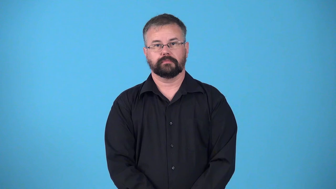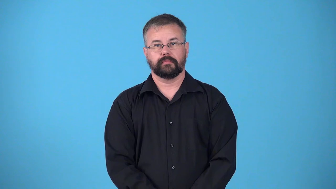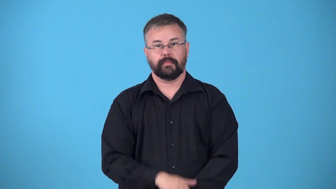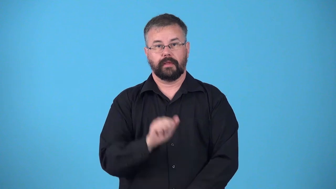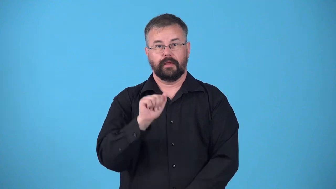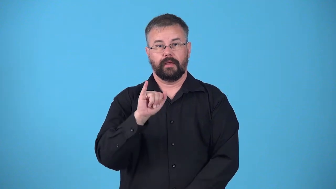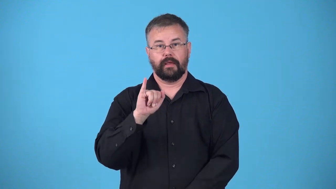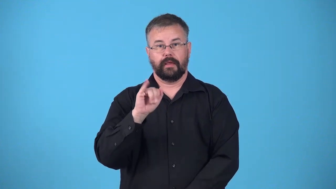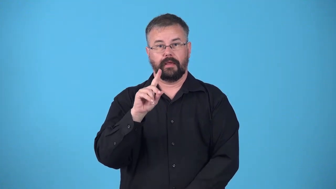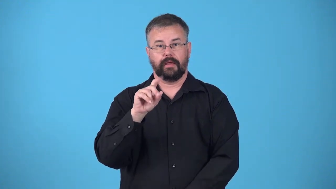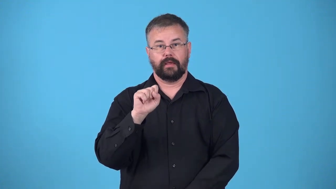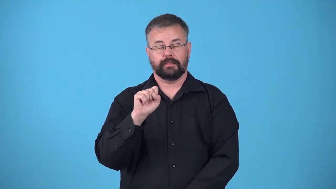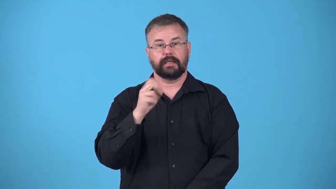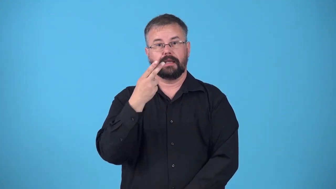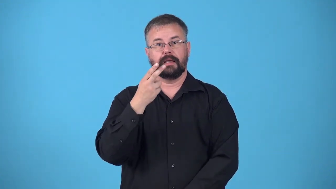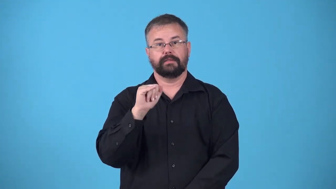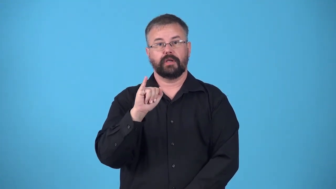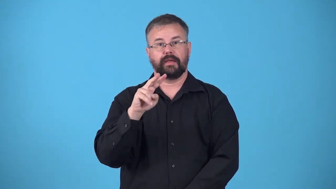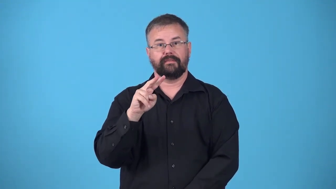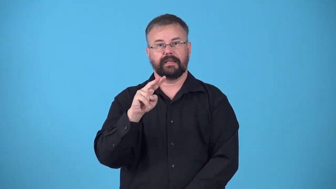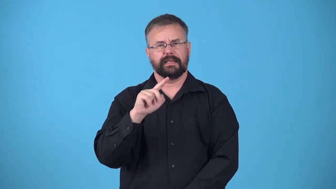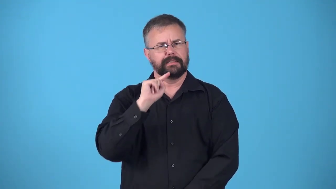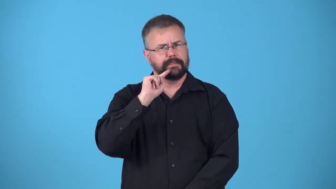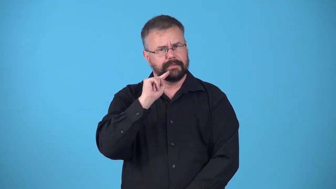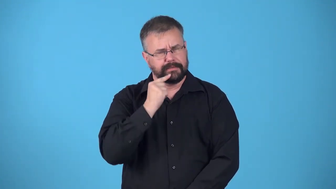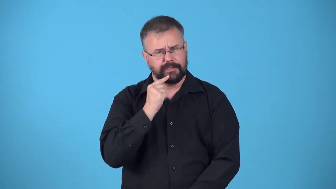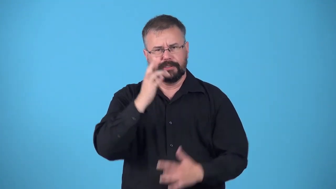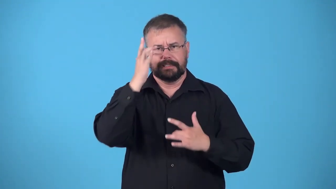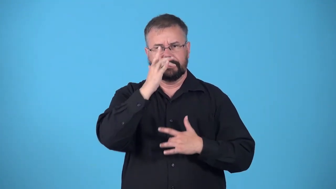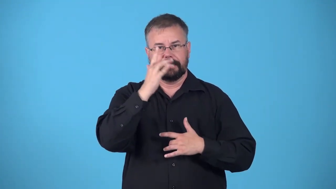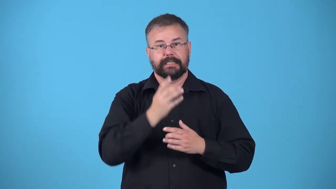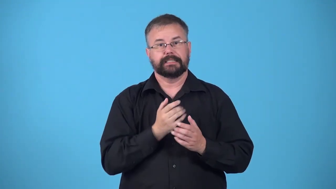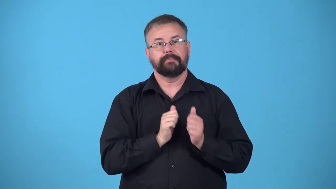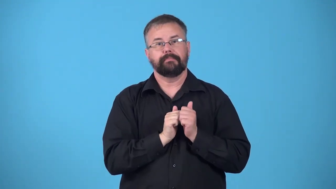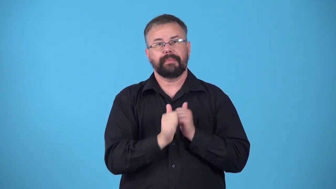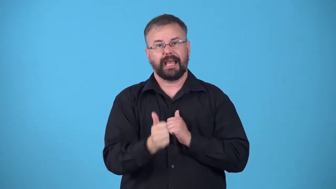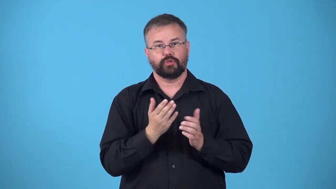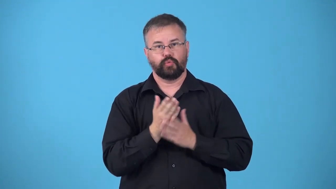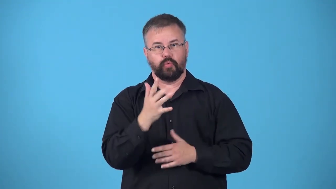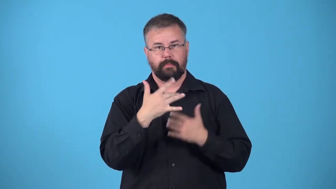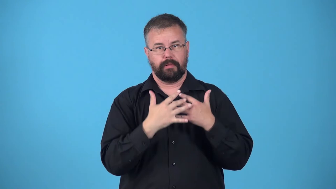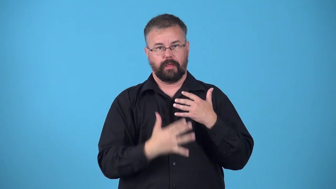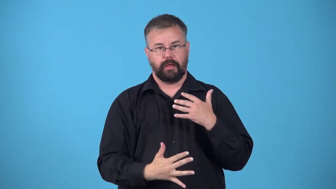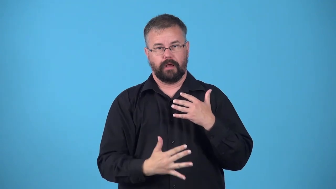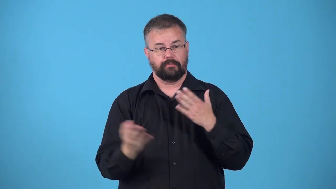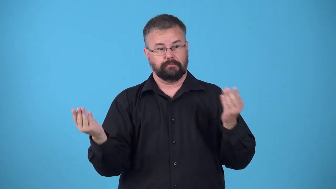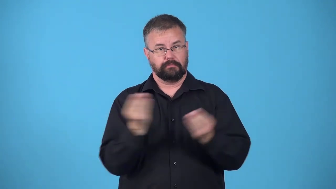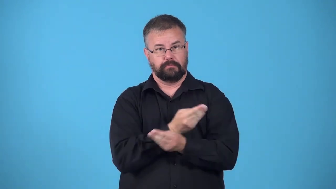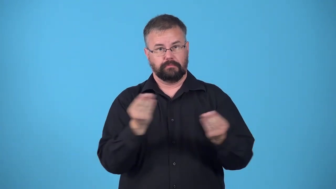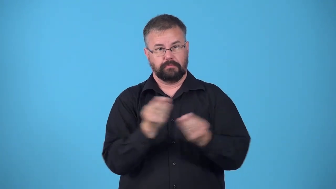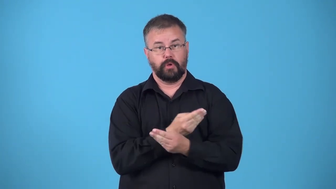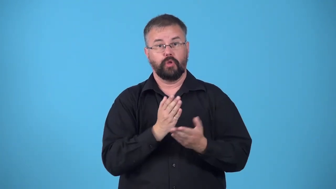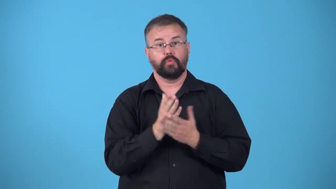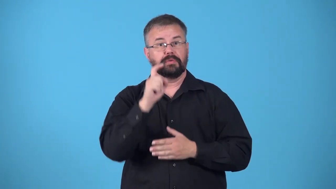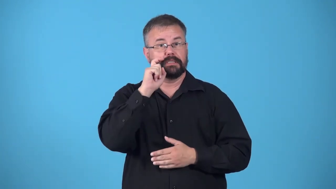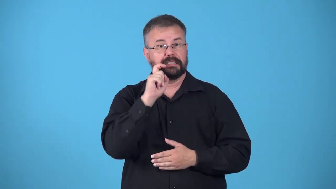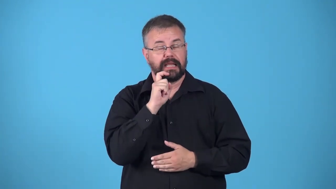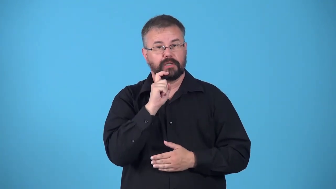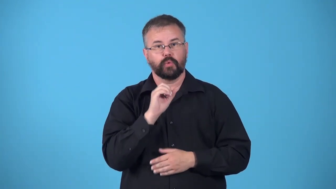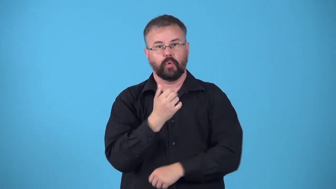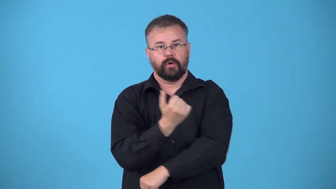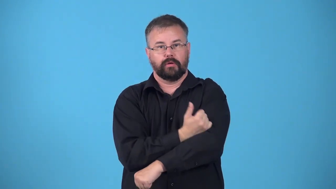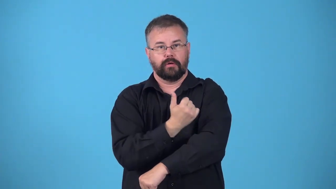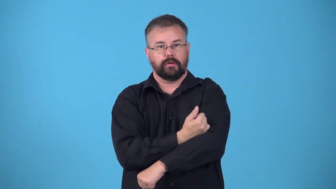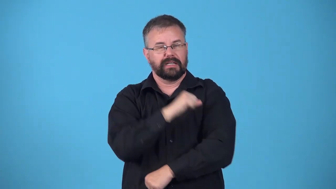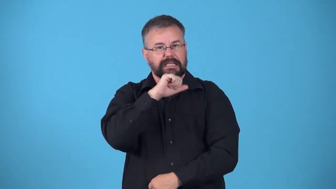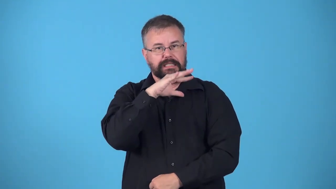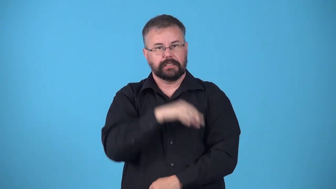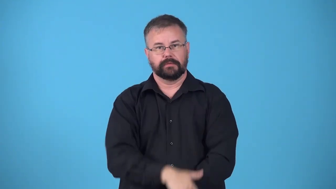aids, hiv